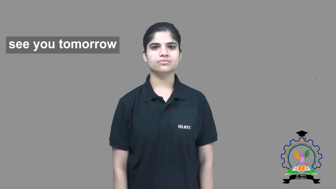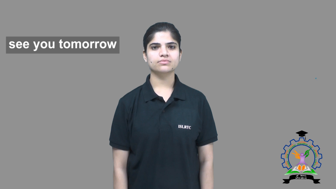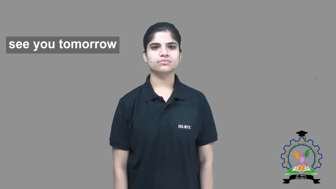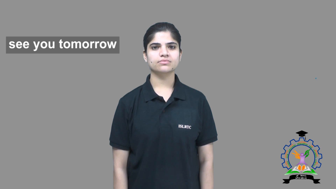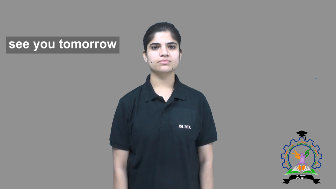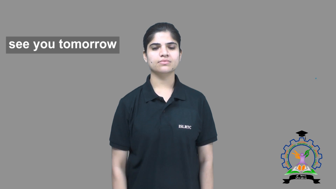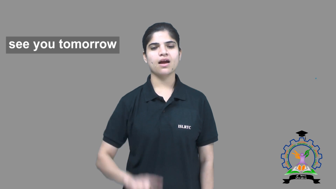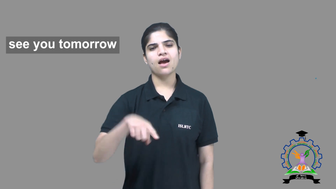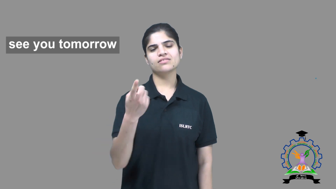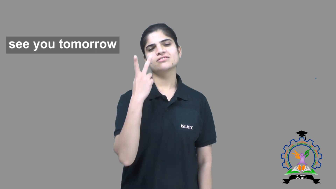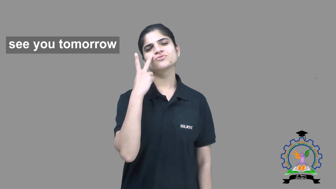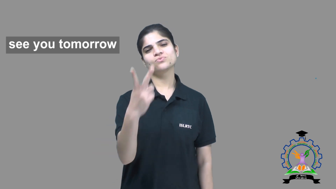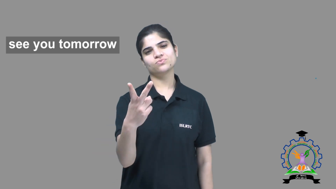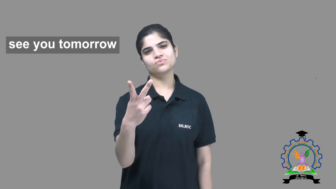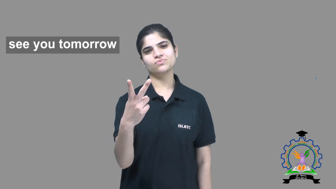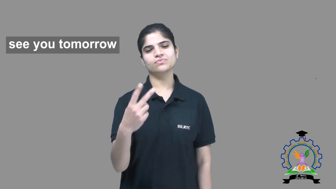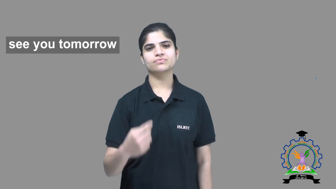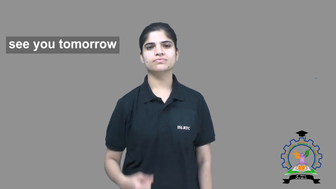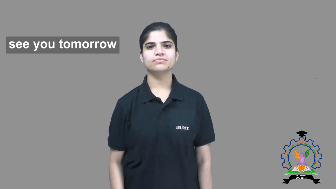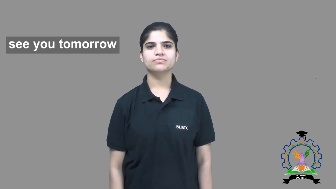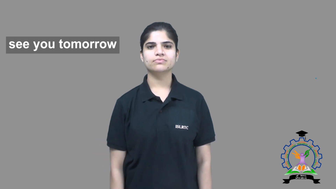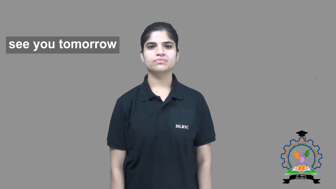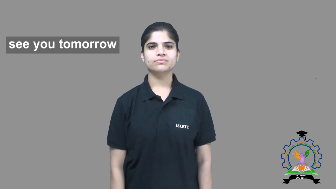see you tomorrow